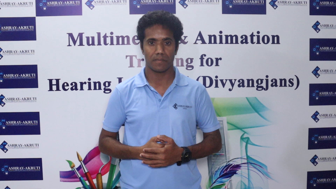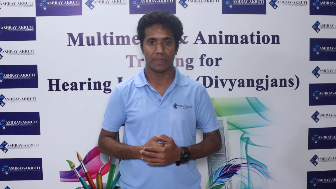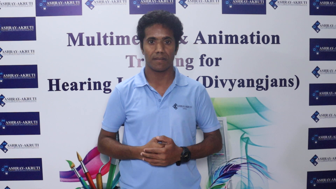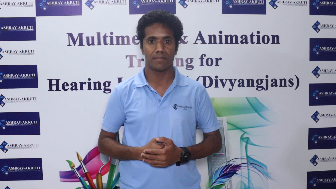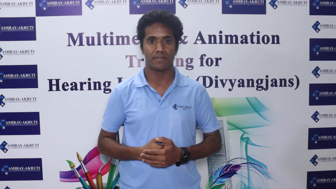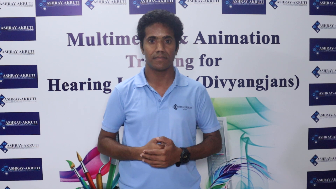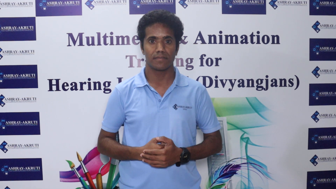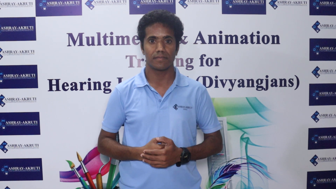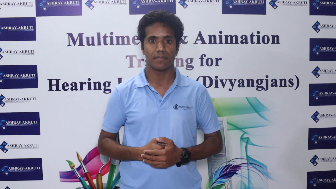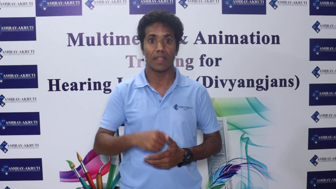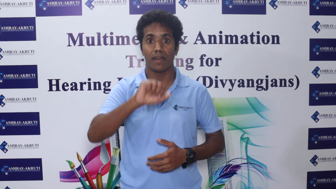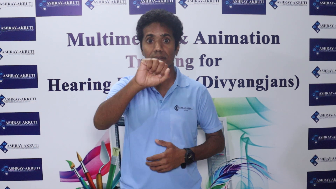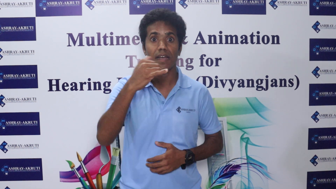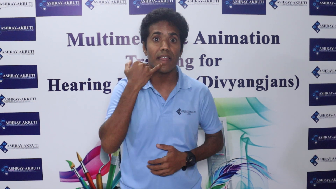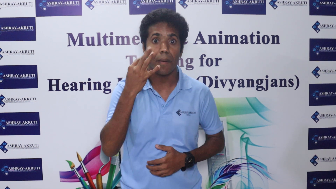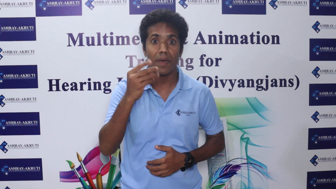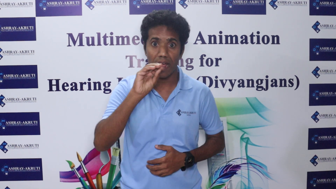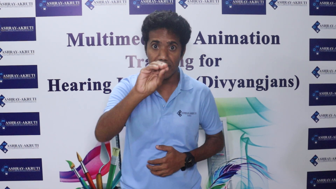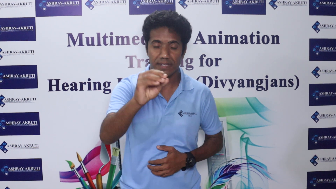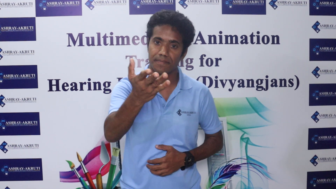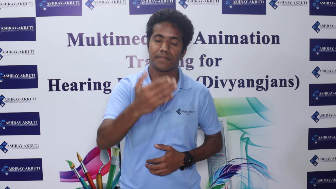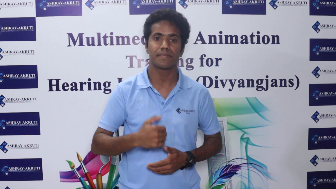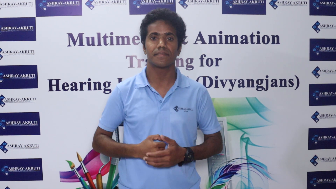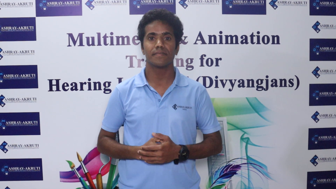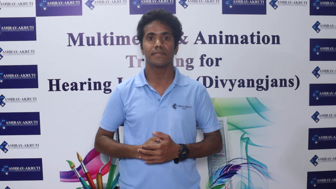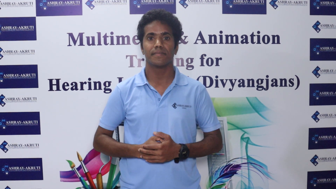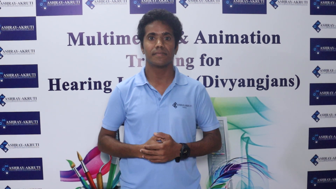Phone Number